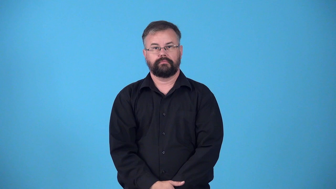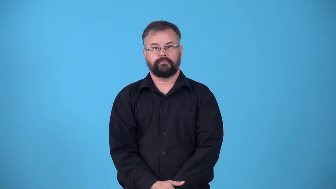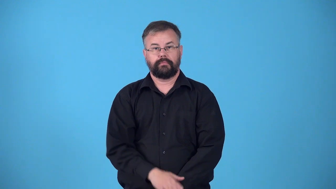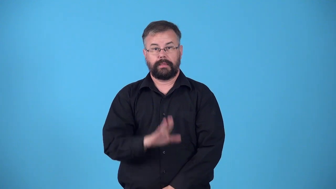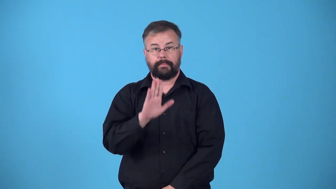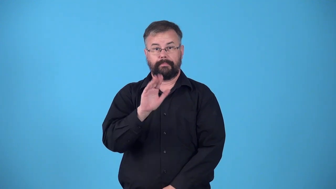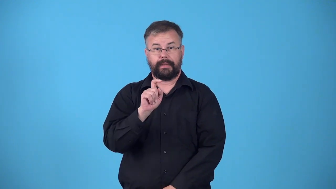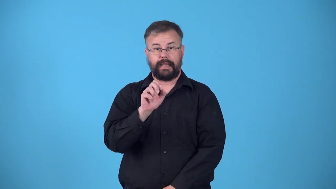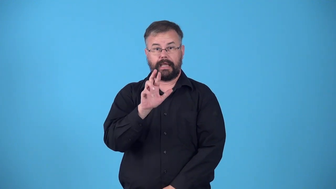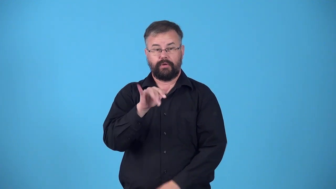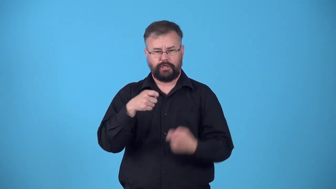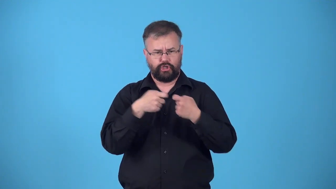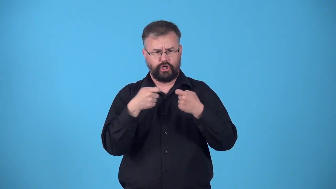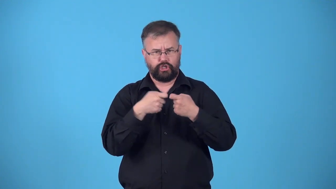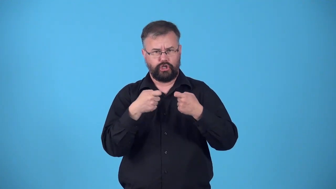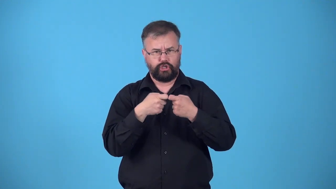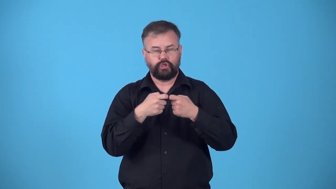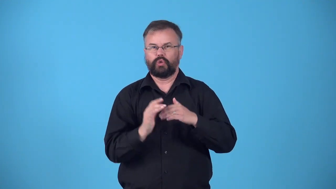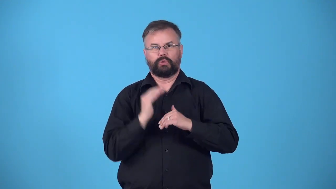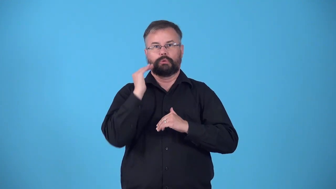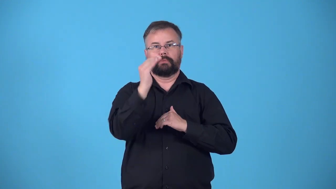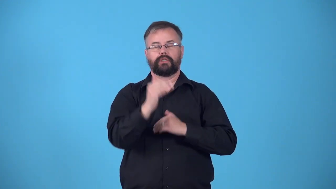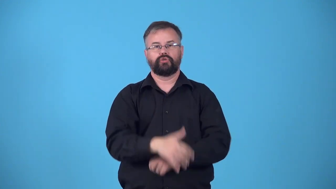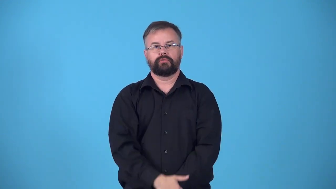overcharge battery